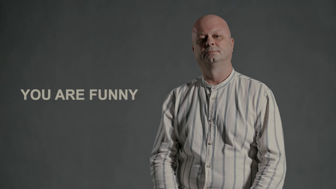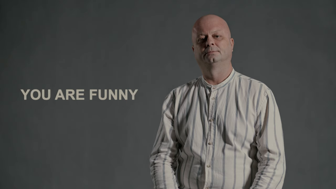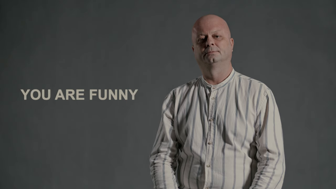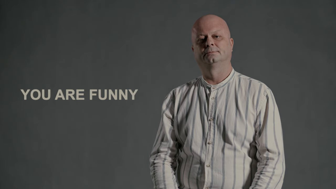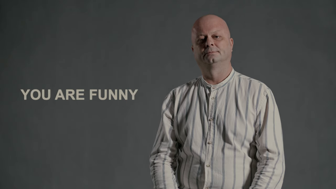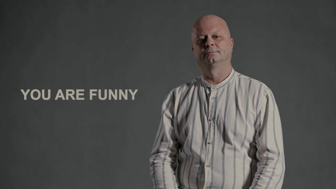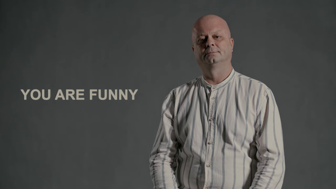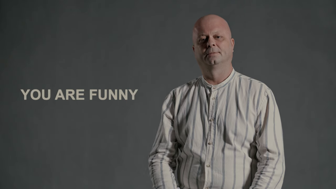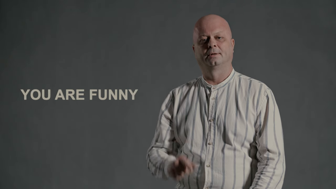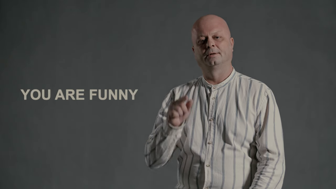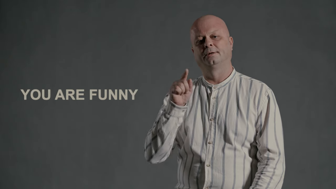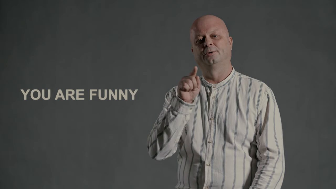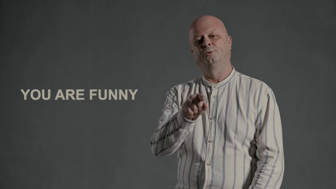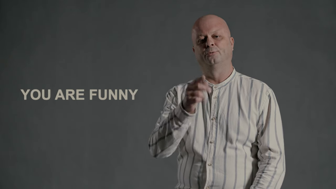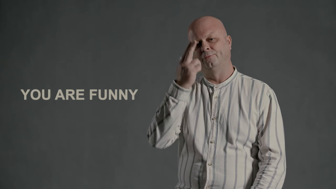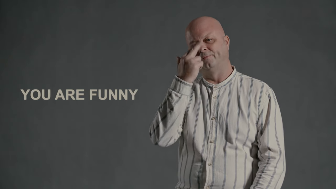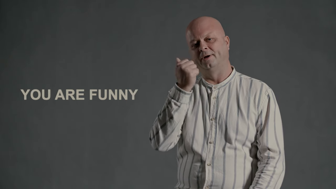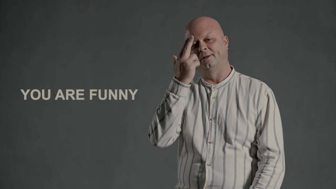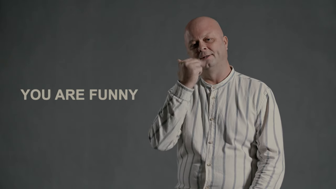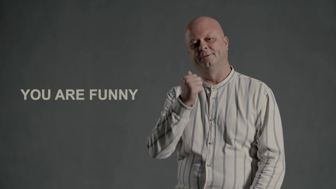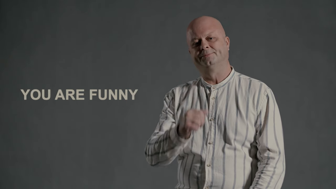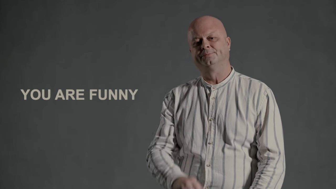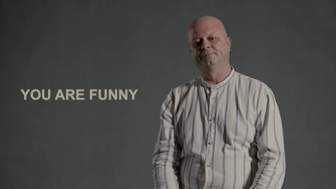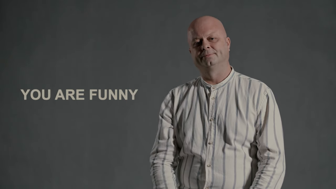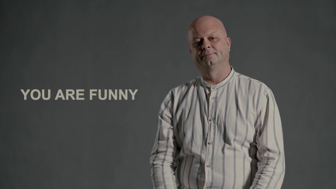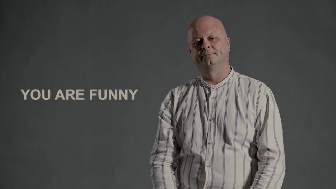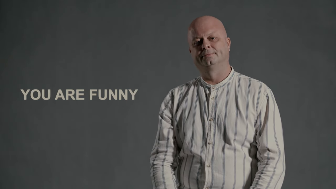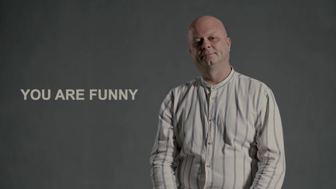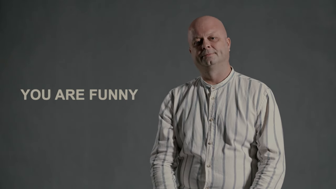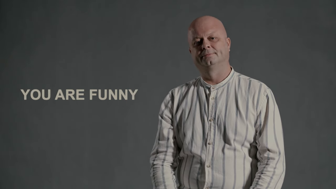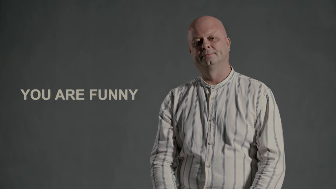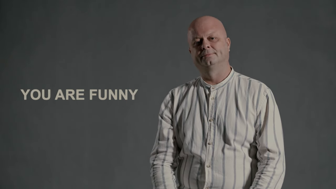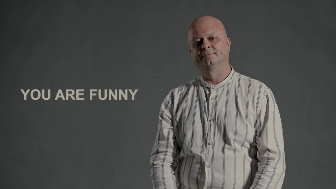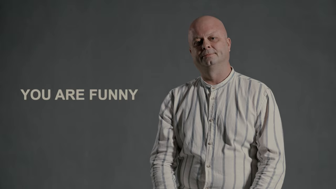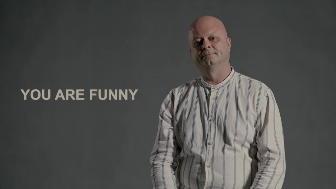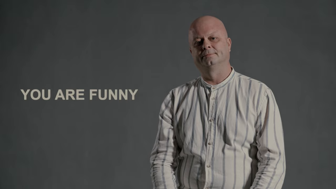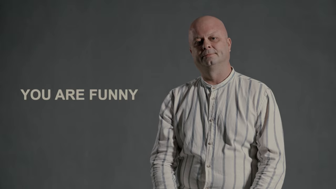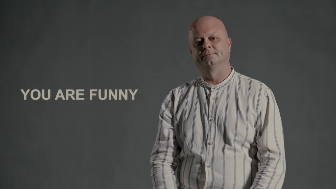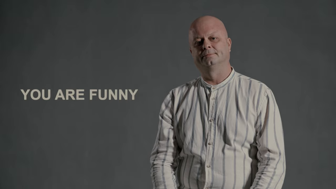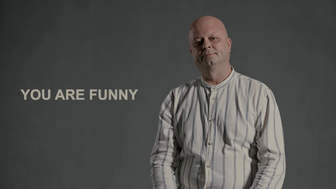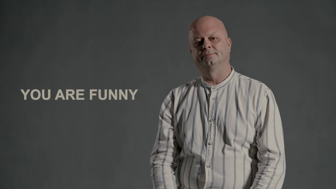You Are Funny